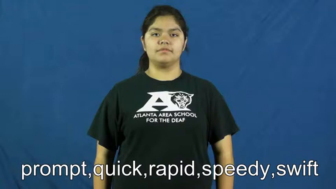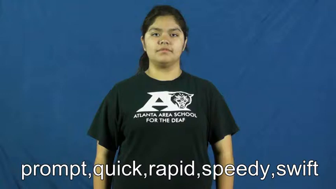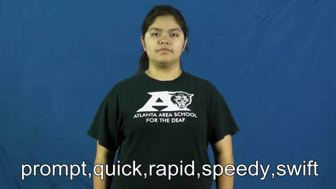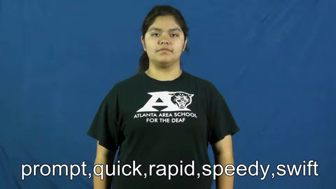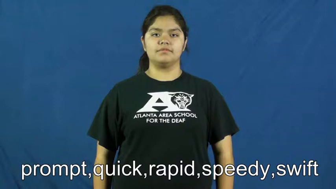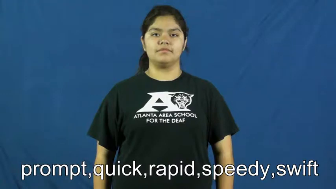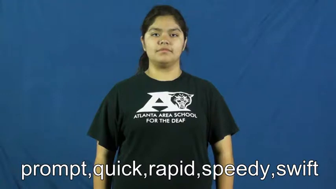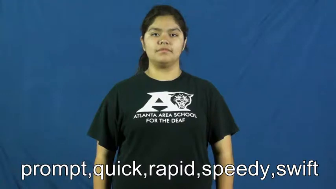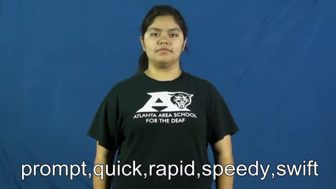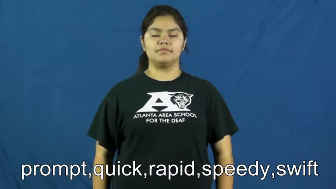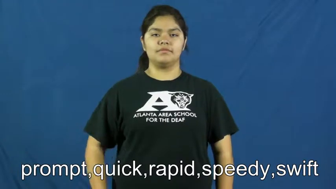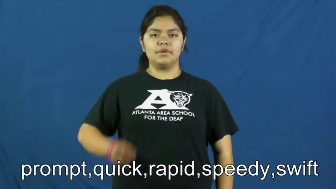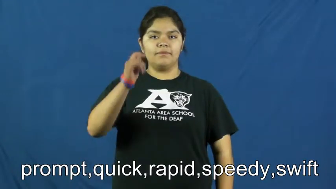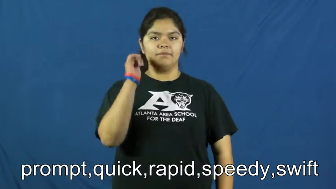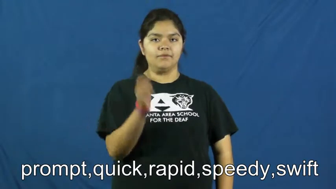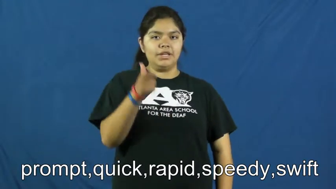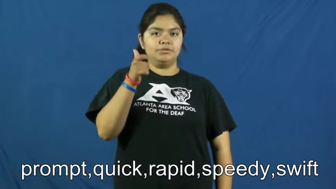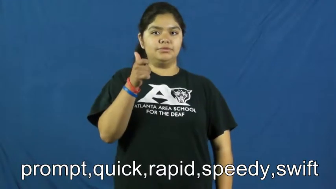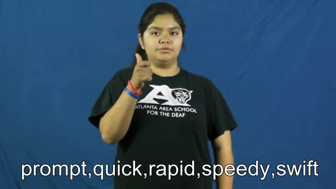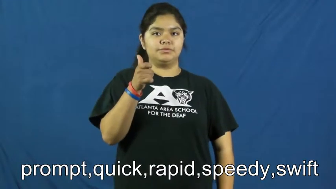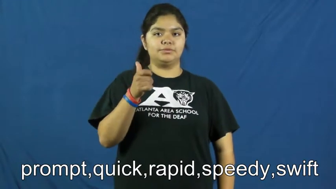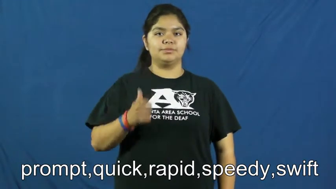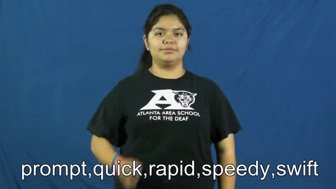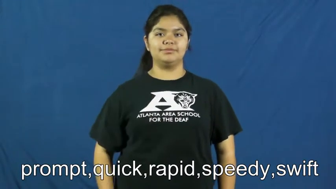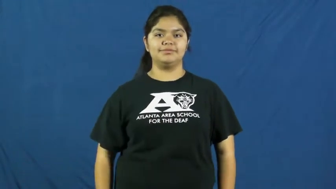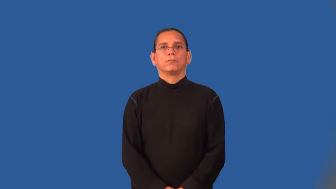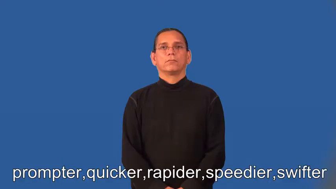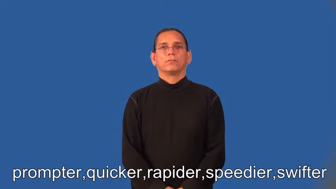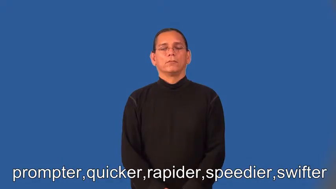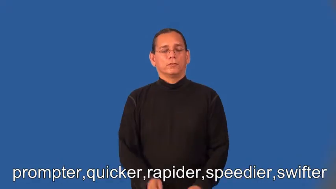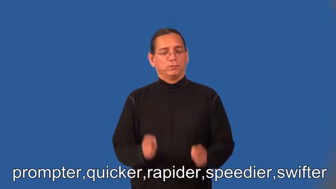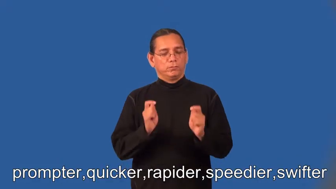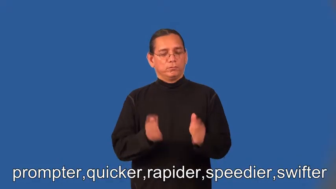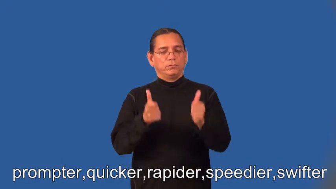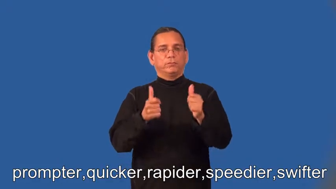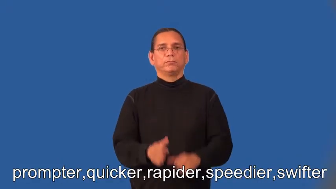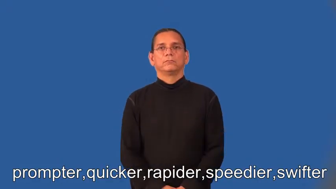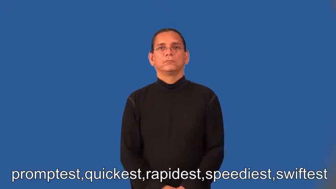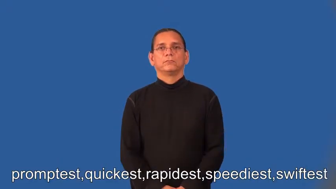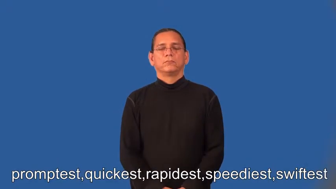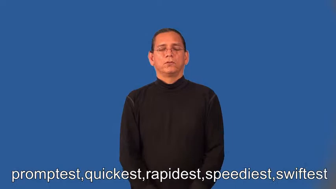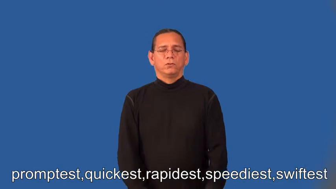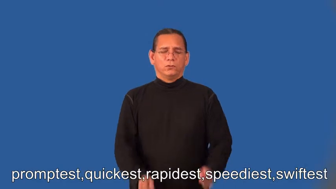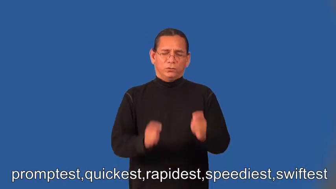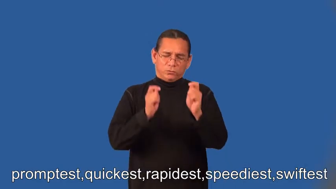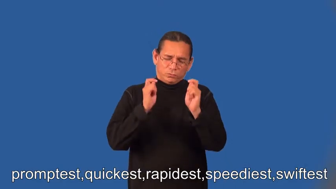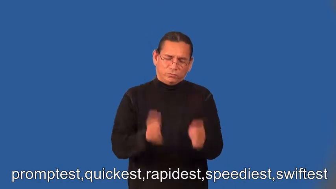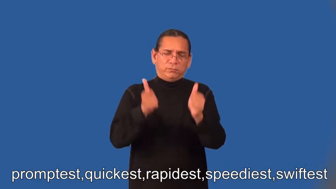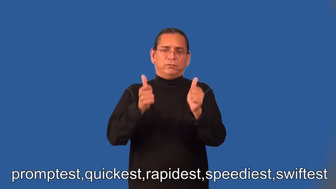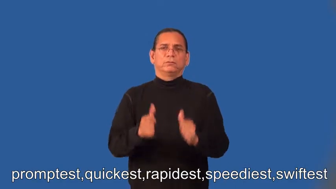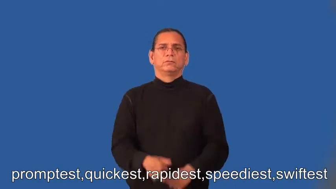prompter,quicker,rapider,speedier,swifter,promptest,quickest,rapidest,speediest,swiftest